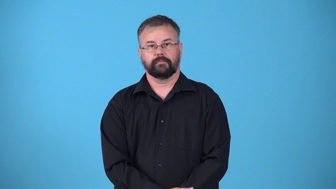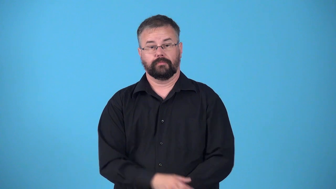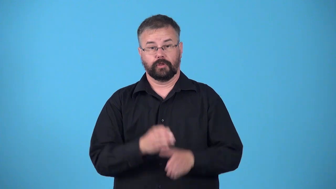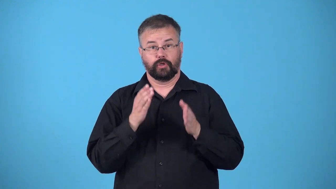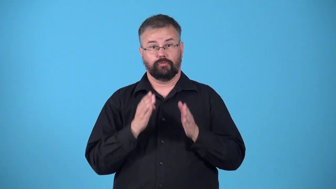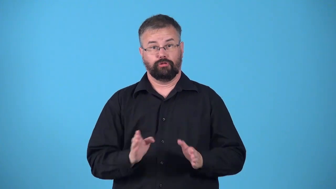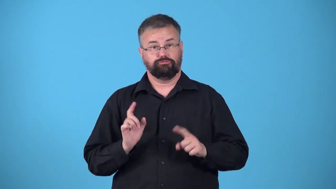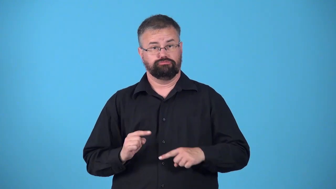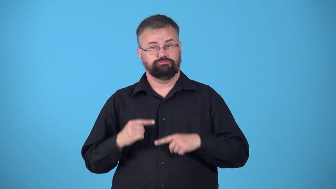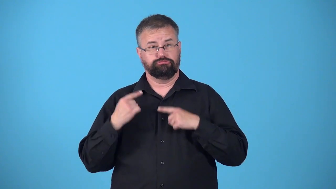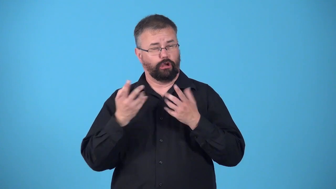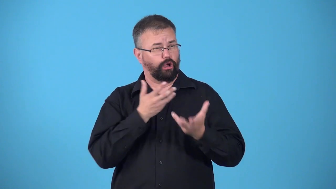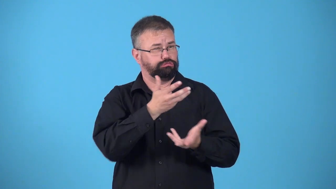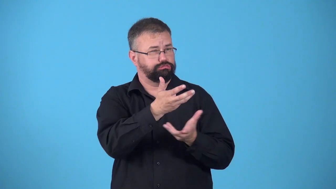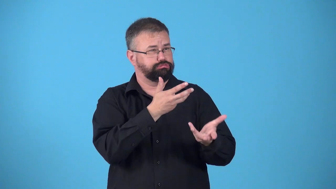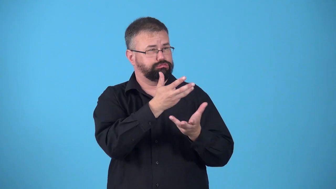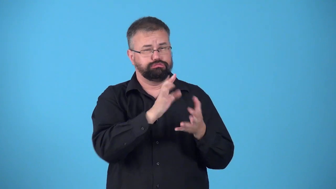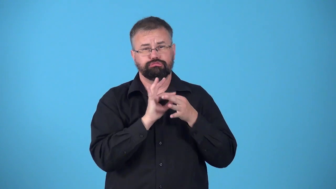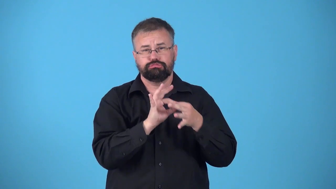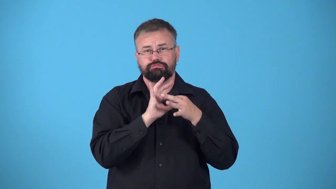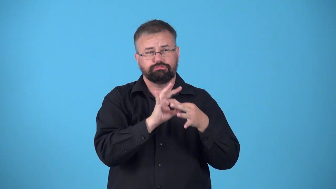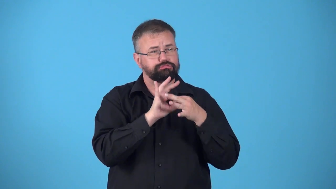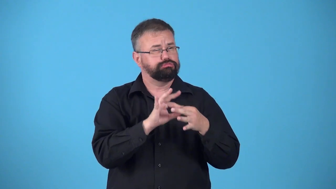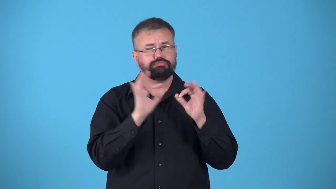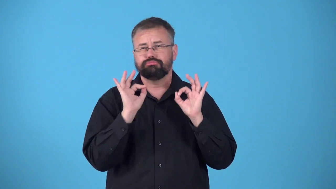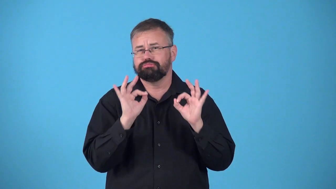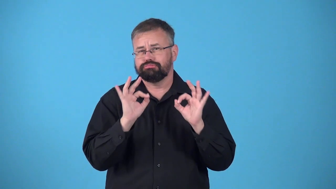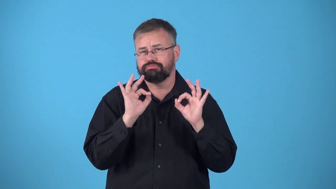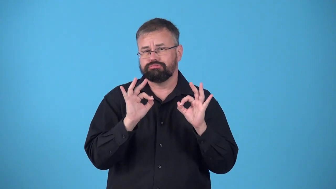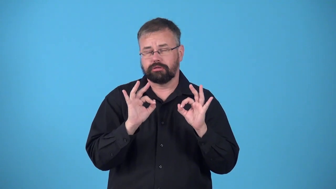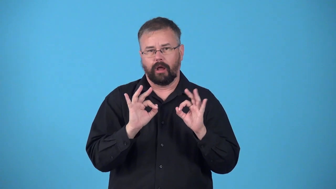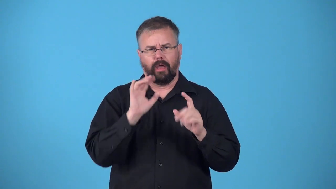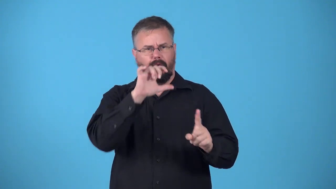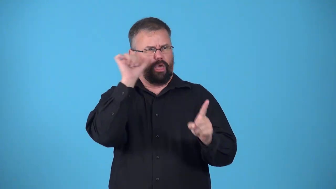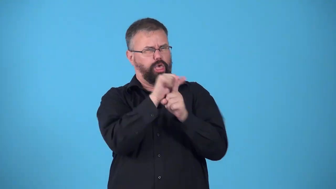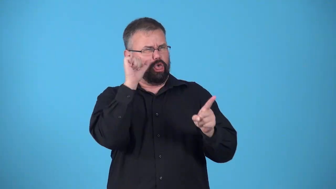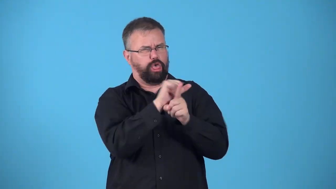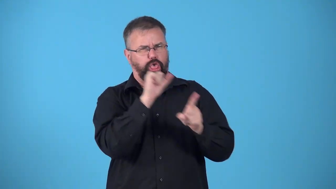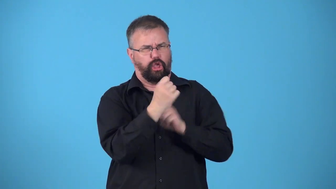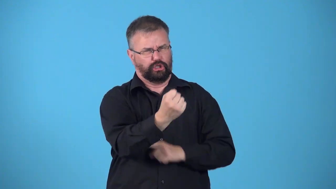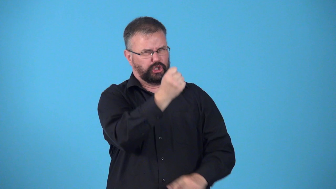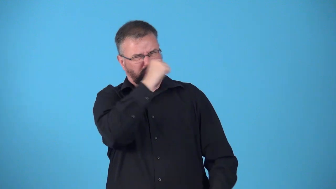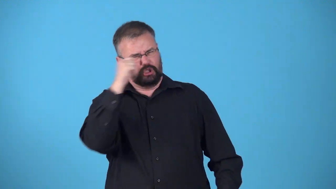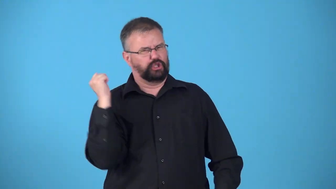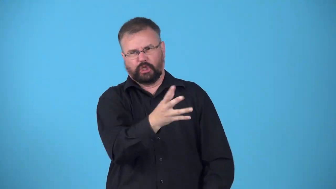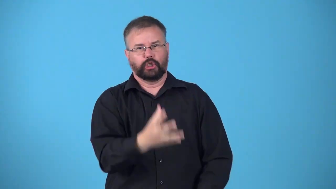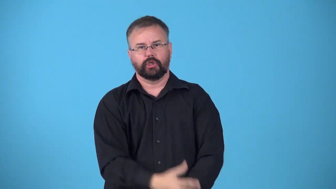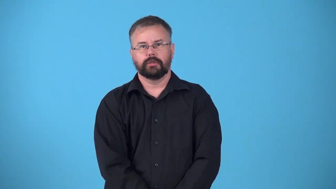double cross